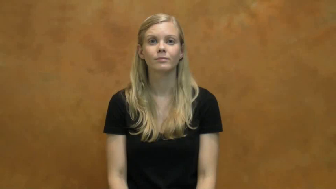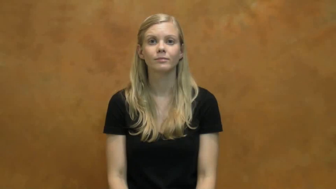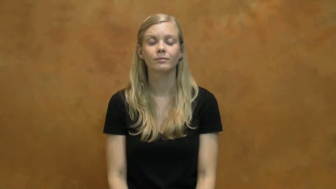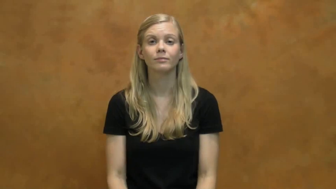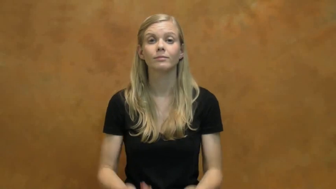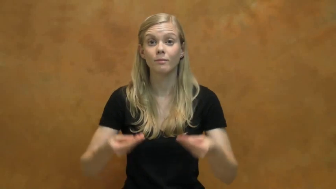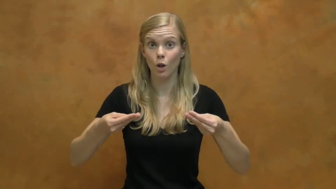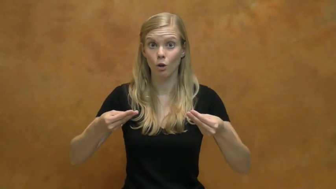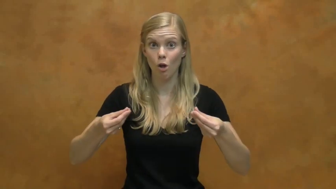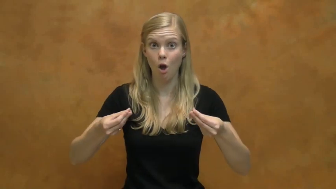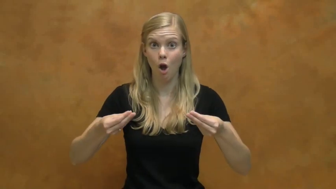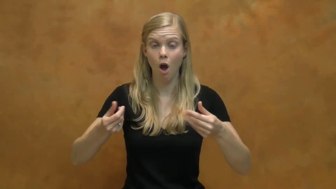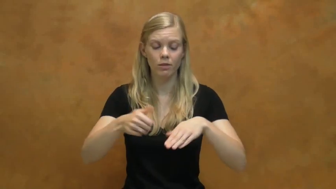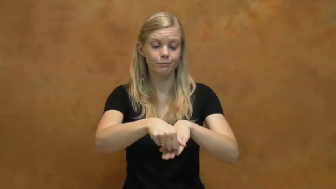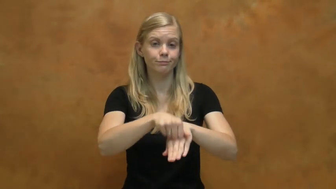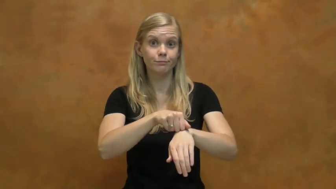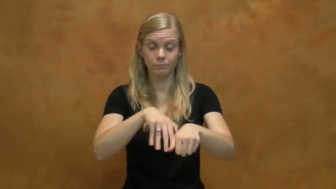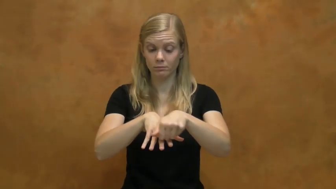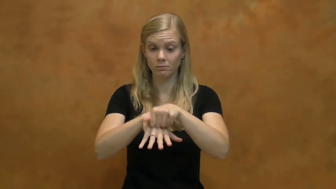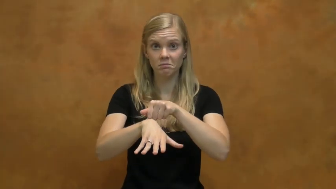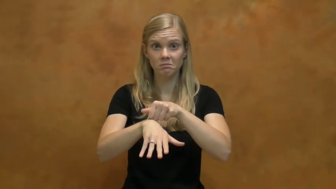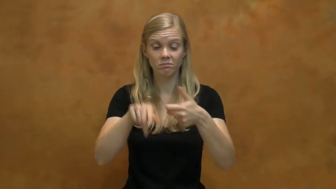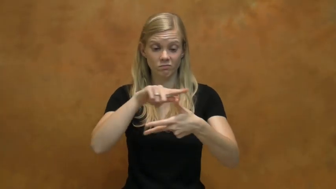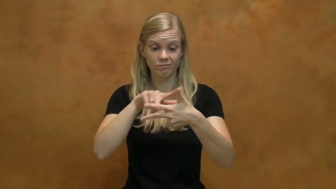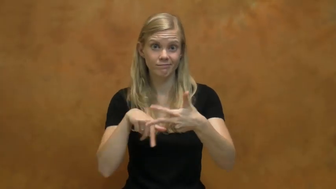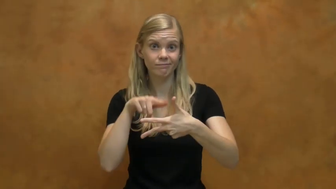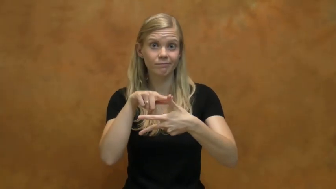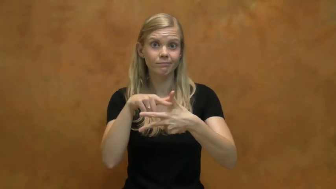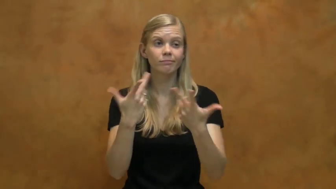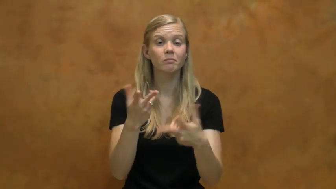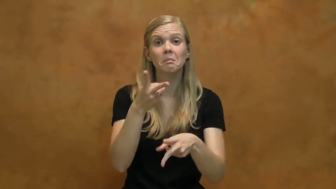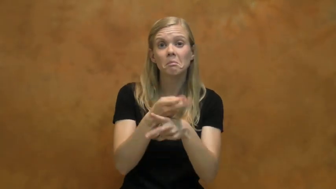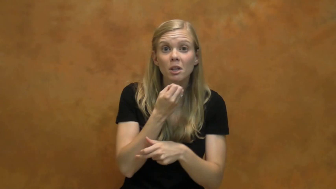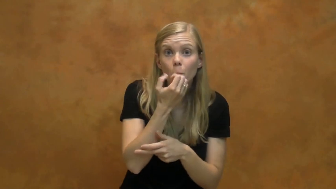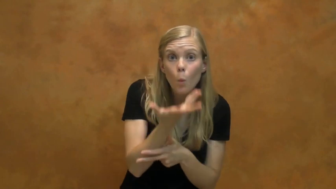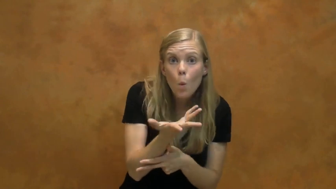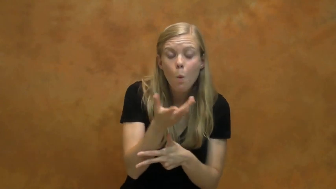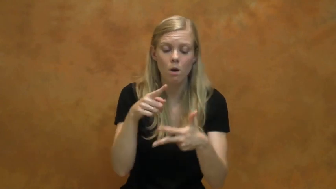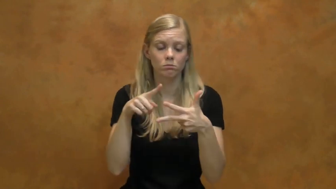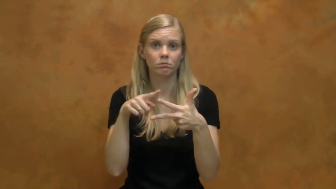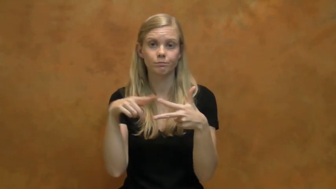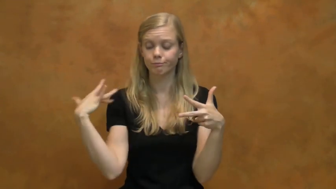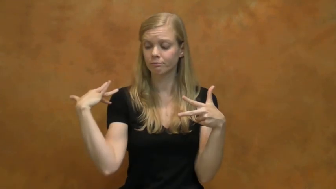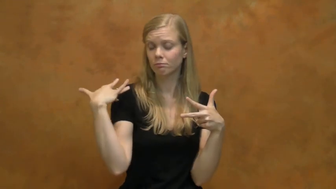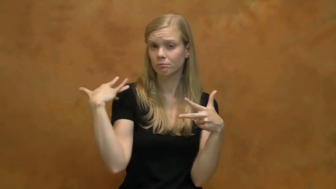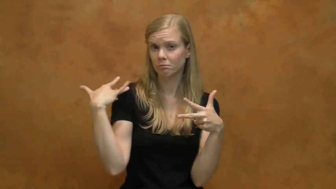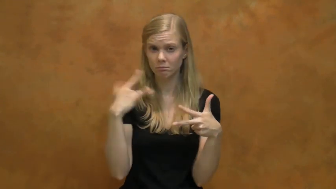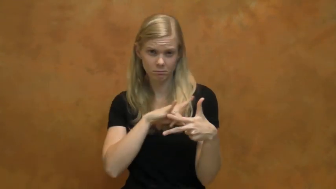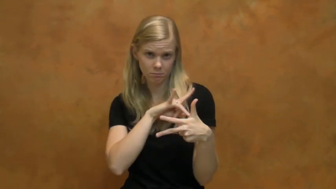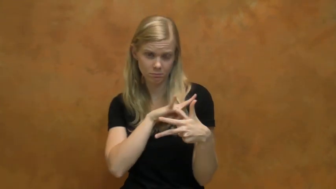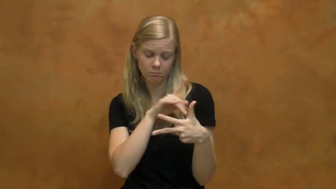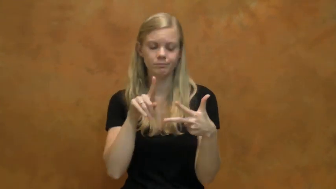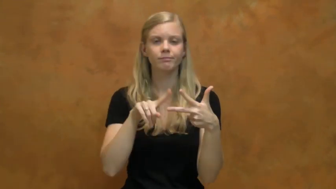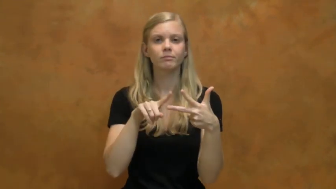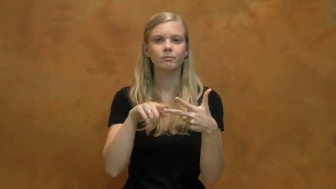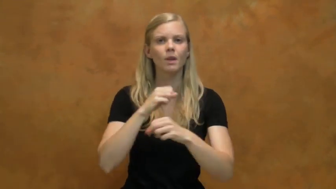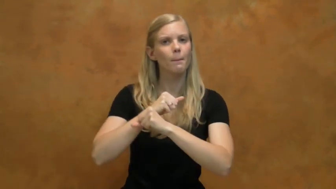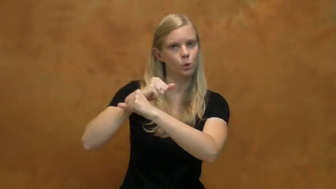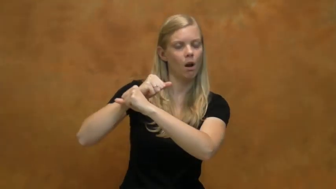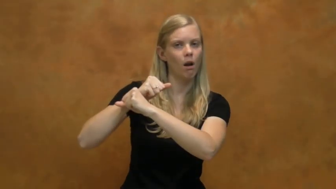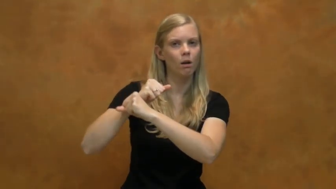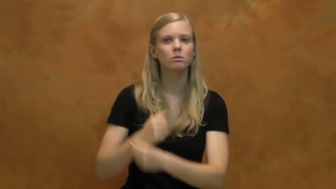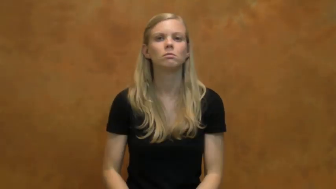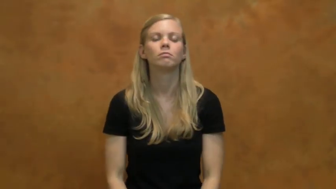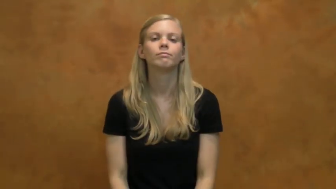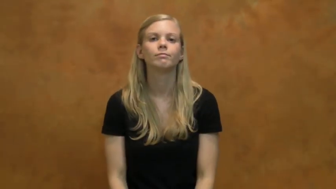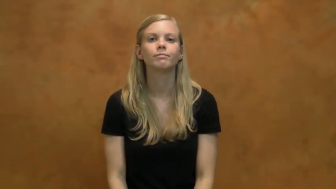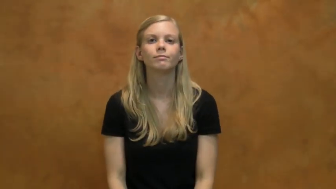glove